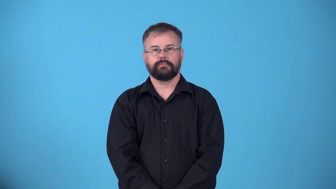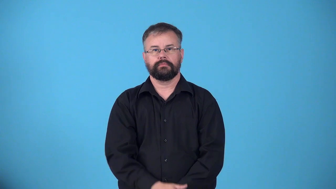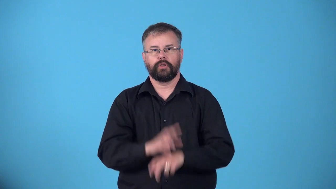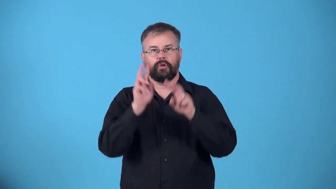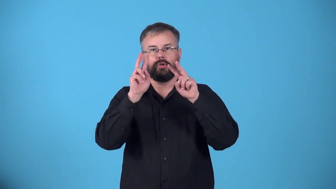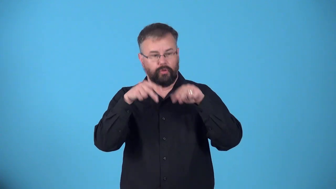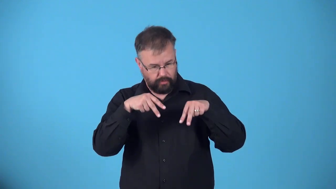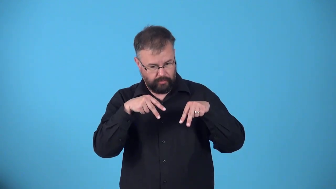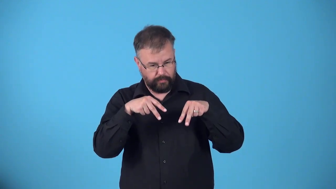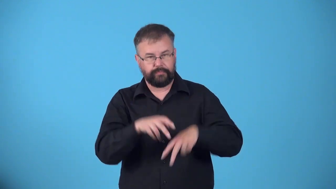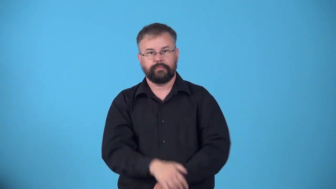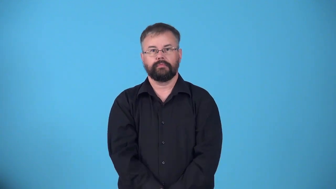look down,glance down